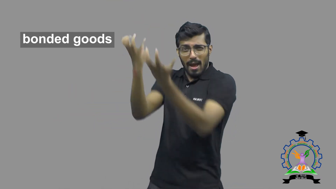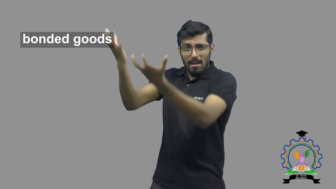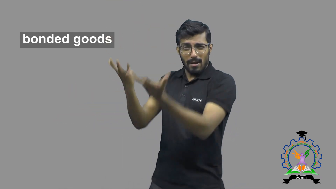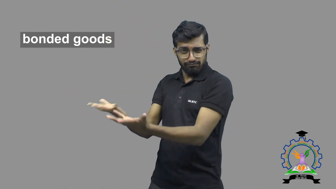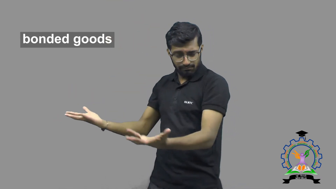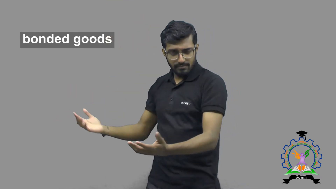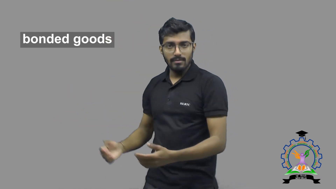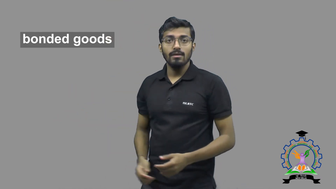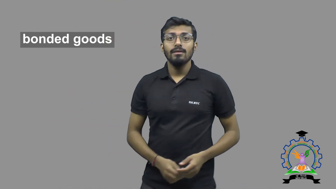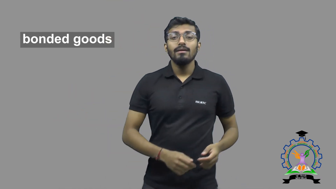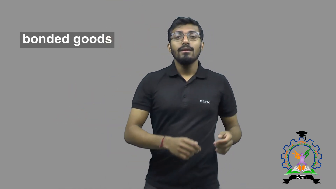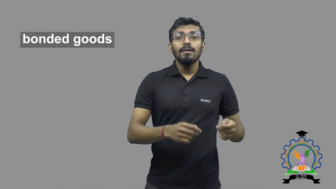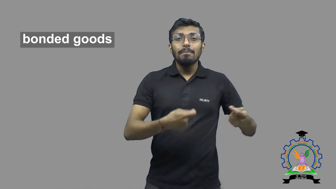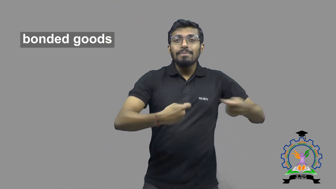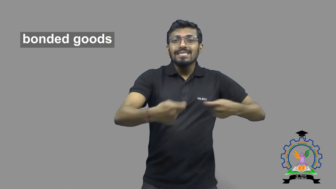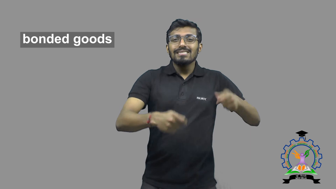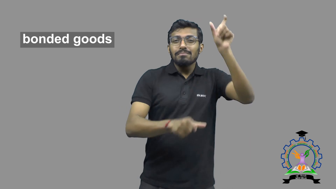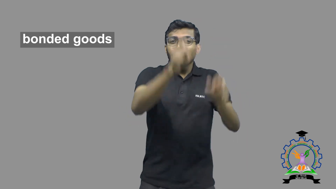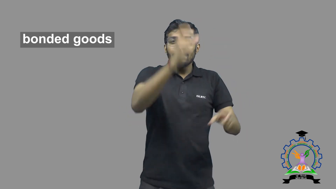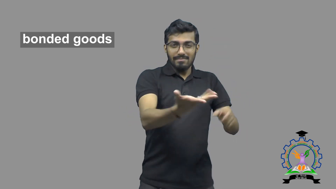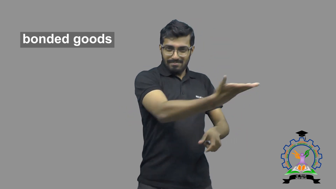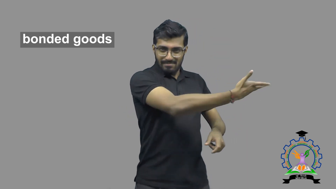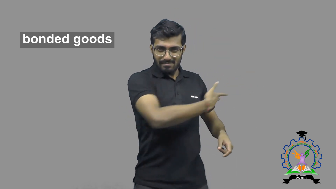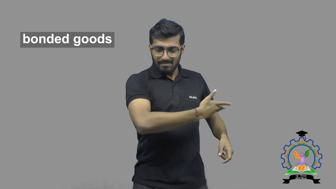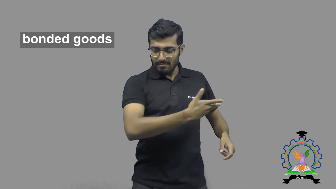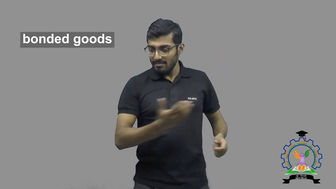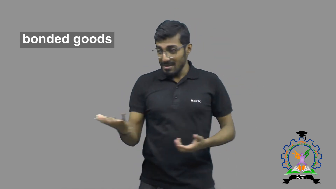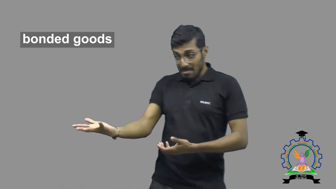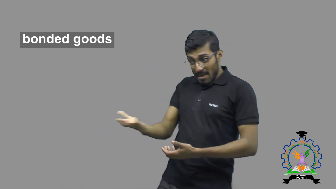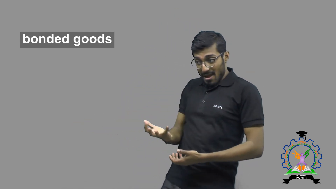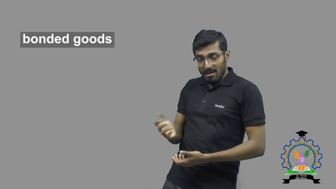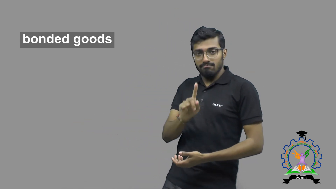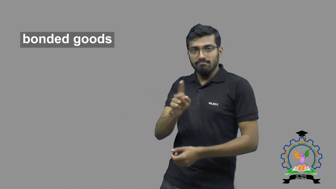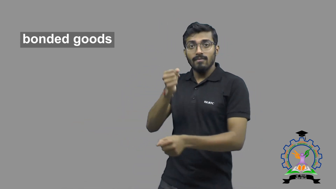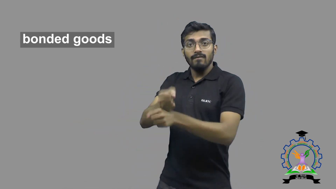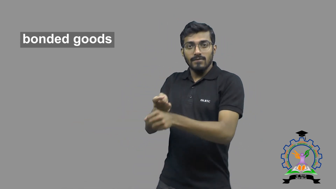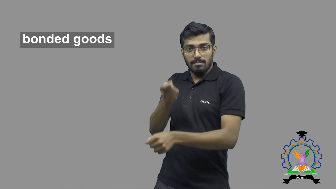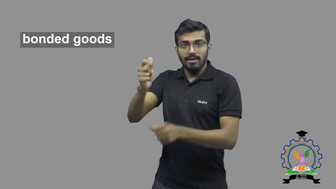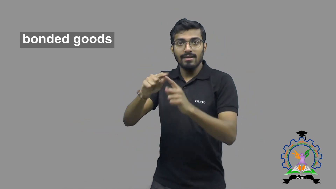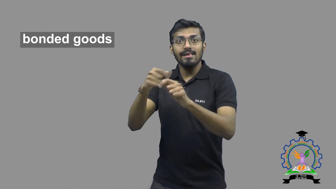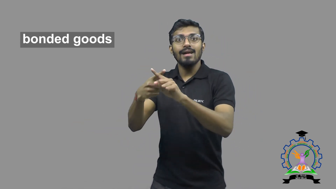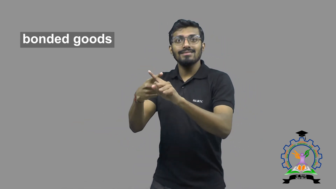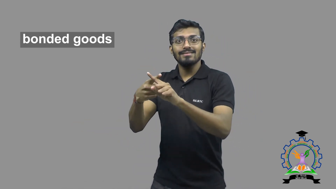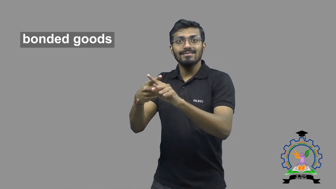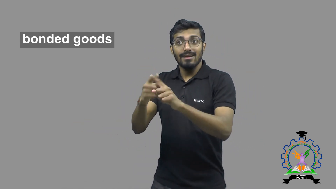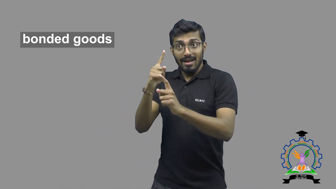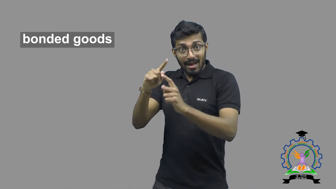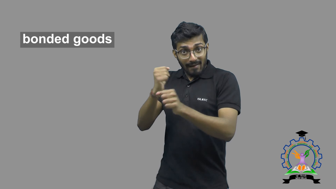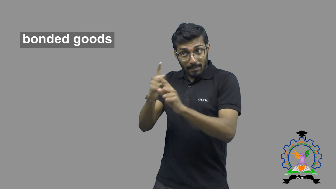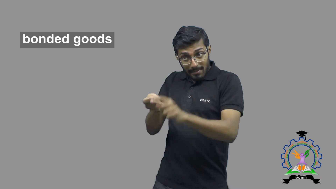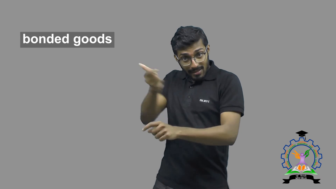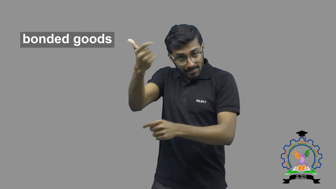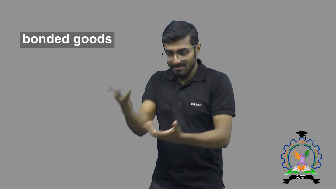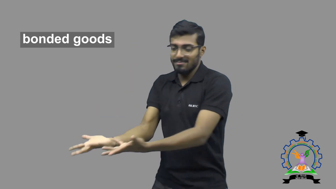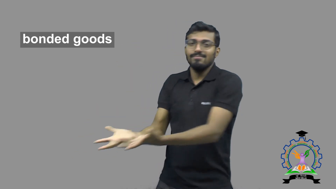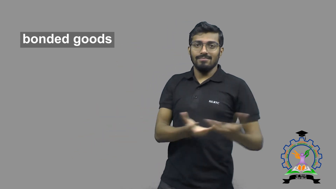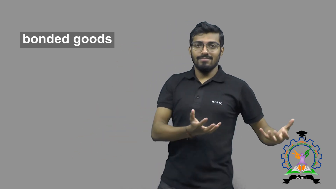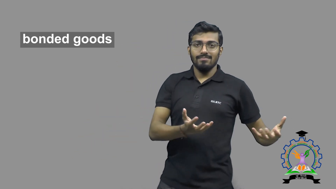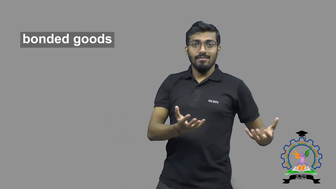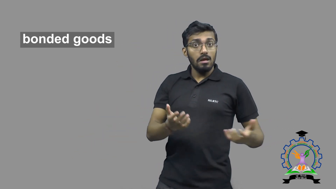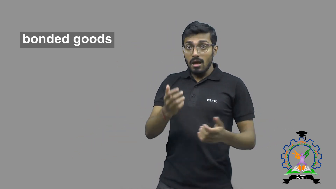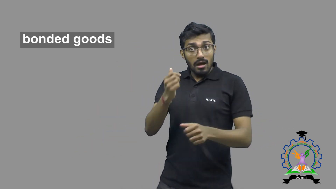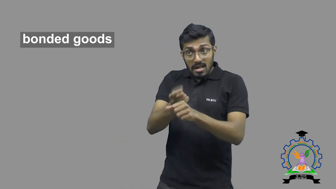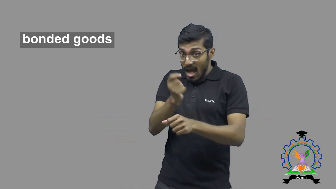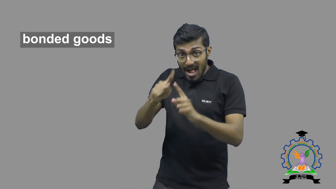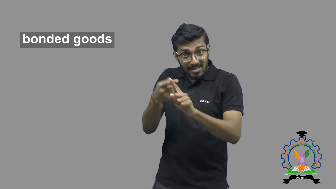Bonded goods